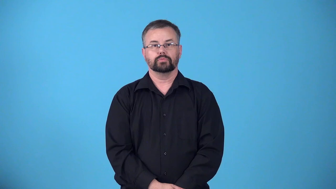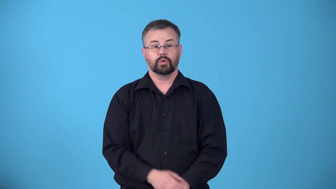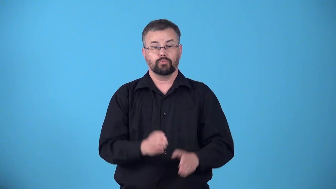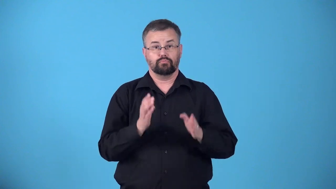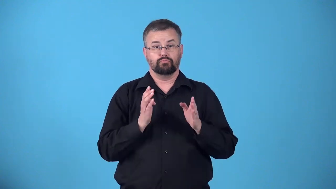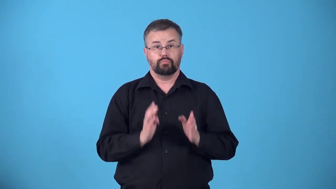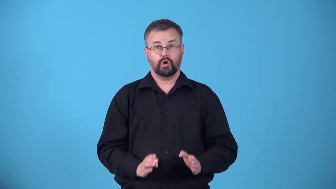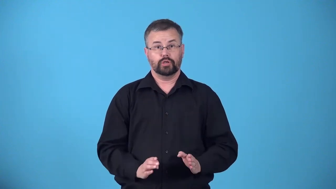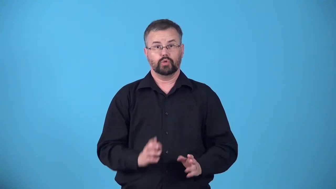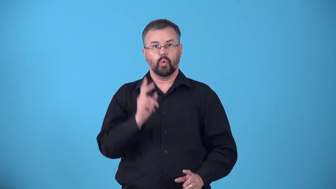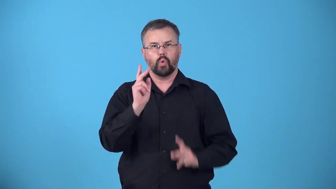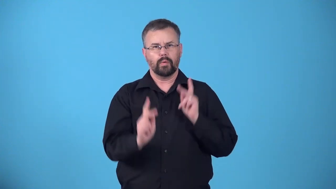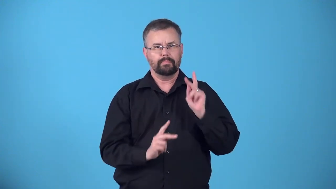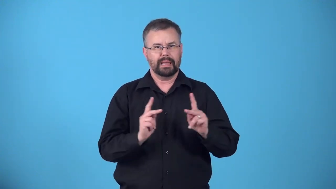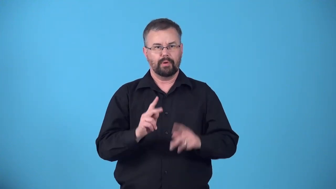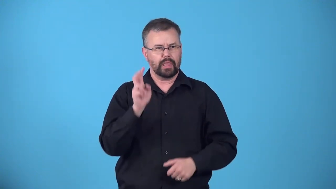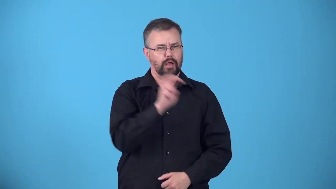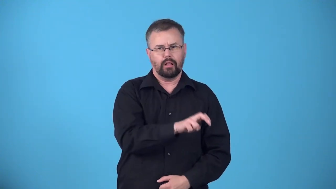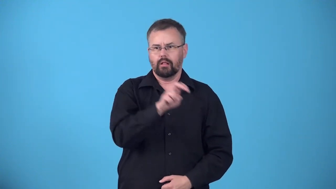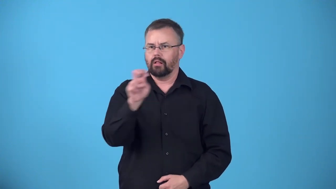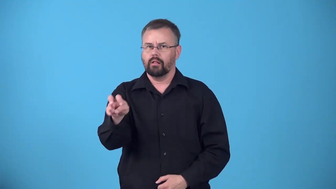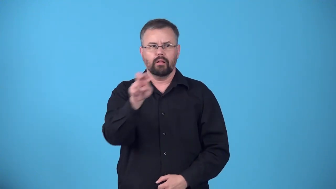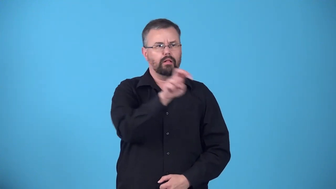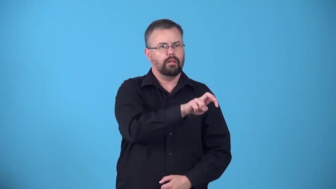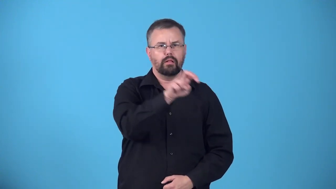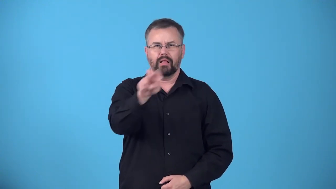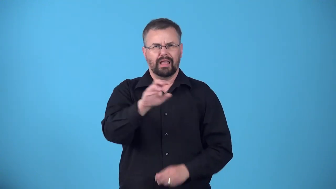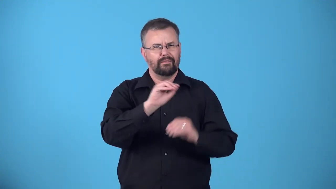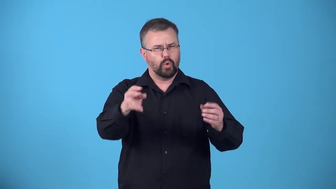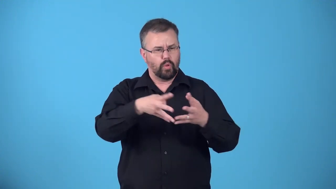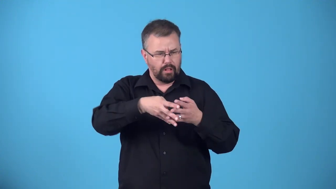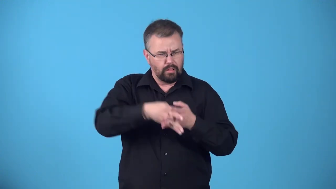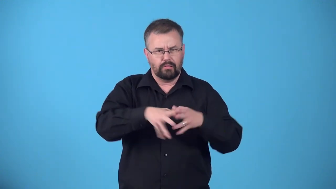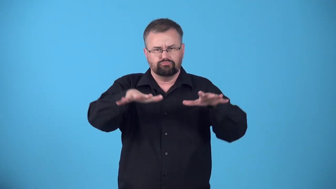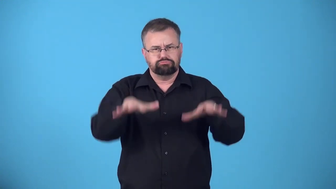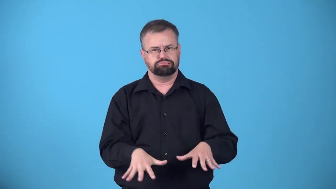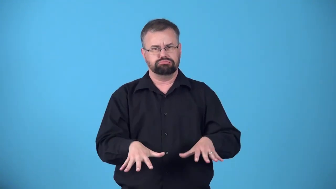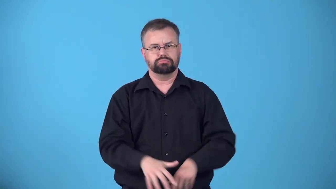a rolling stone gathers no moss